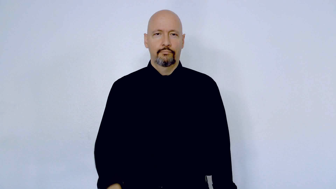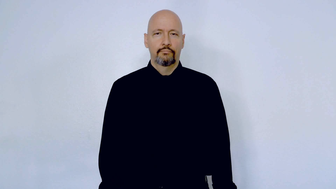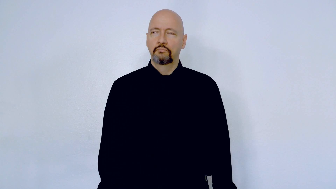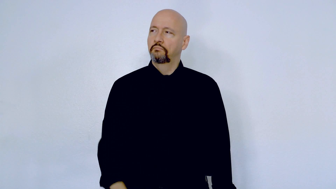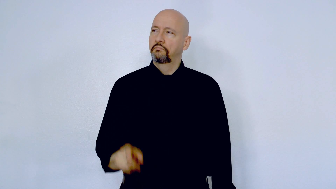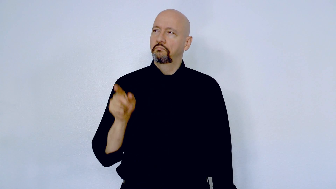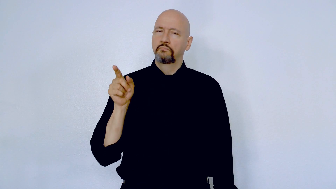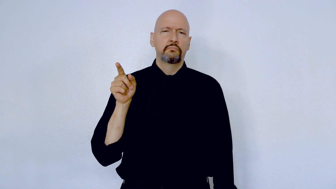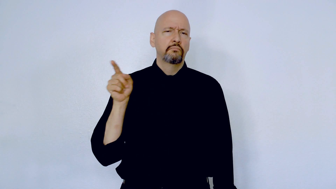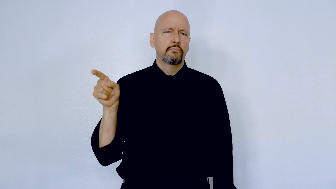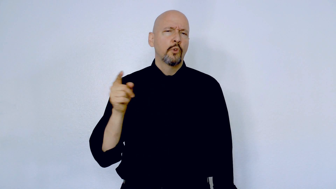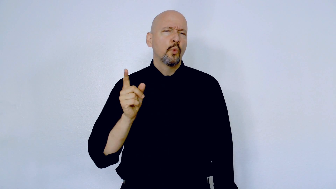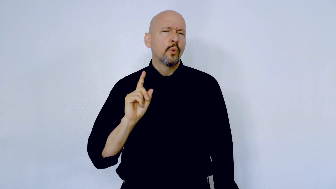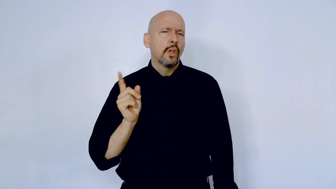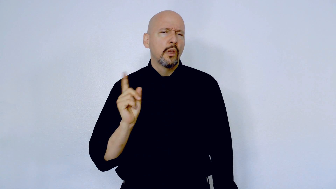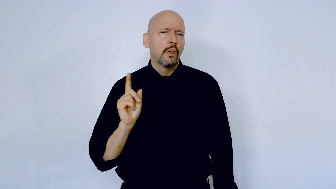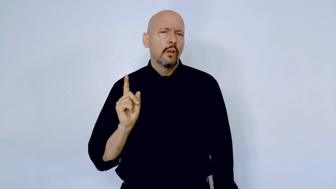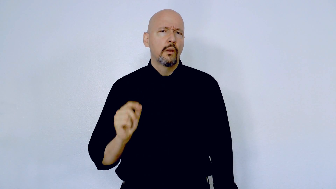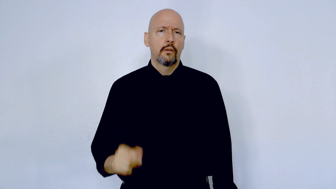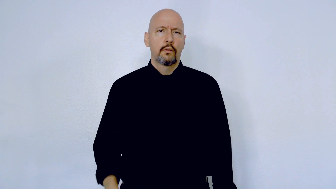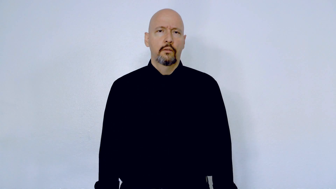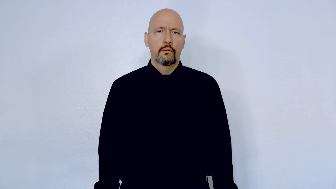he/she where?